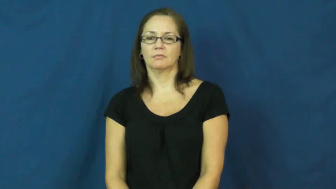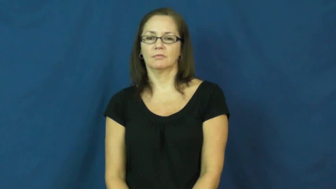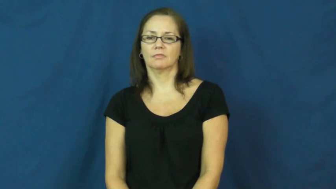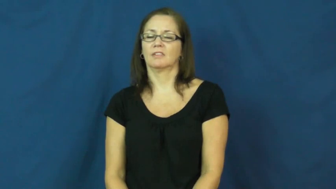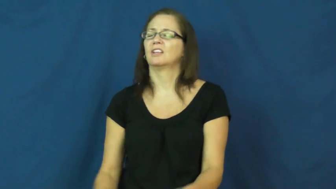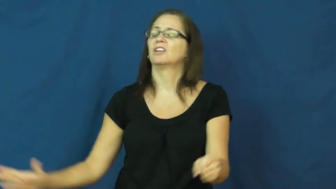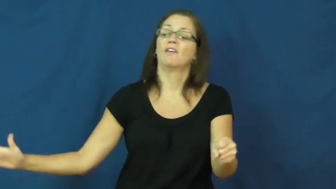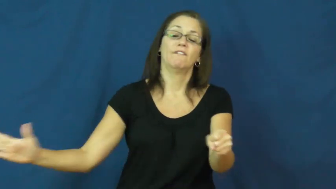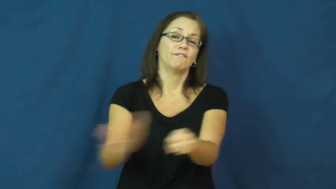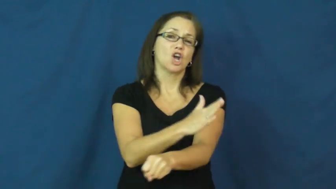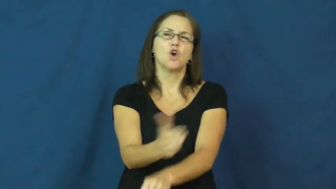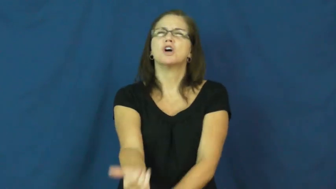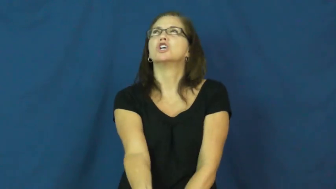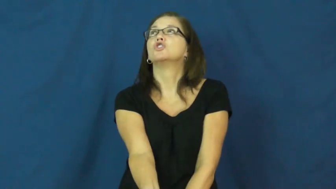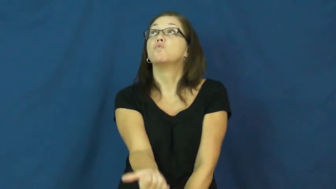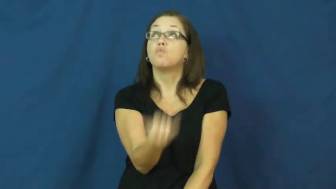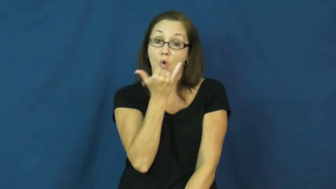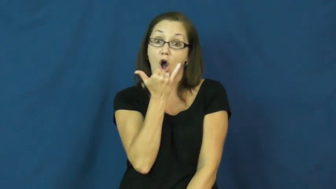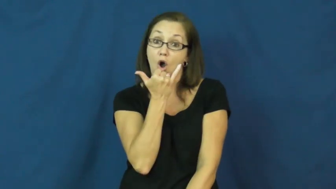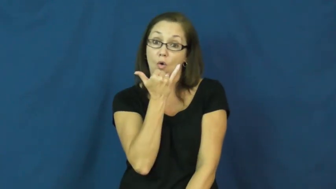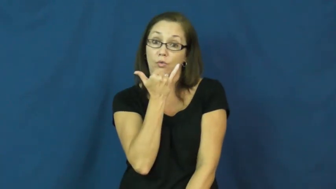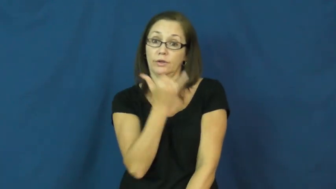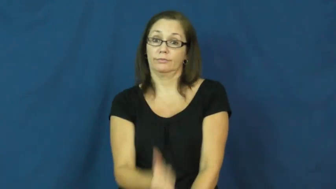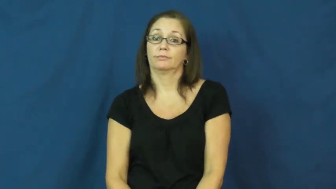dead wrong